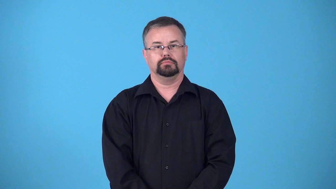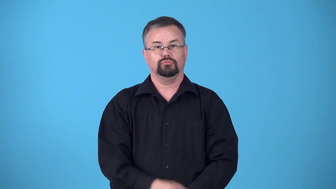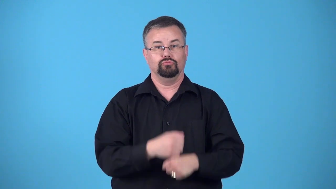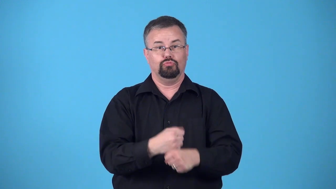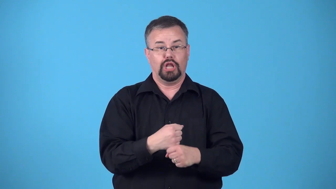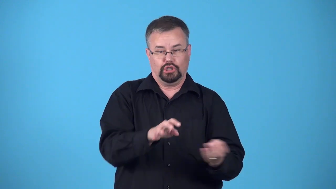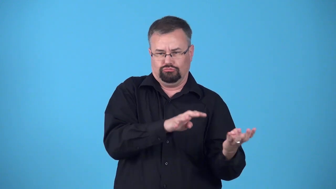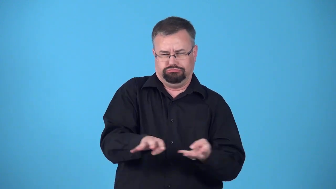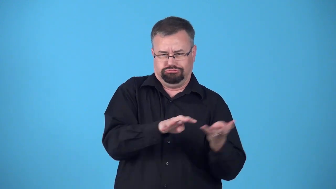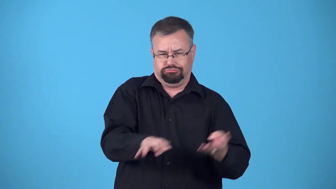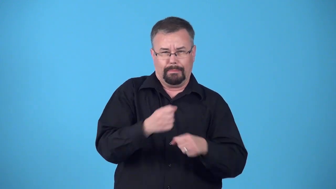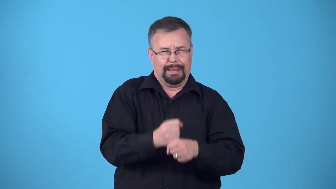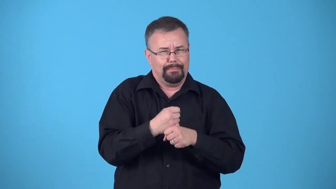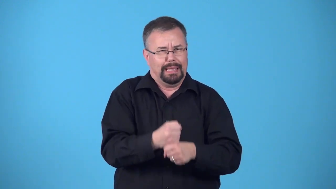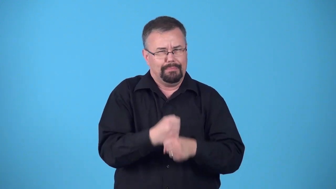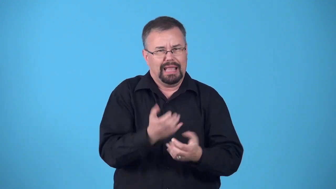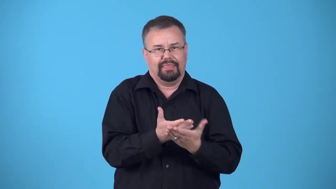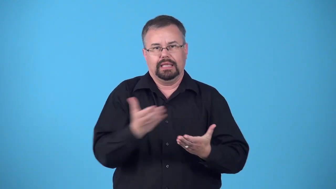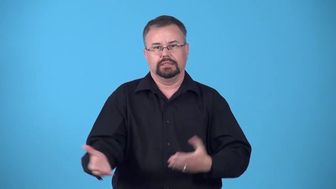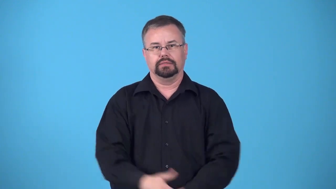crank it out